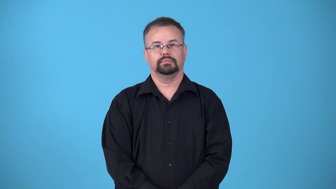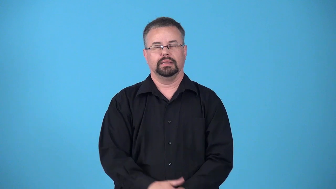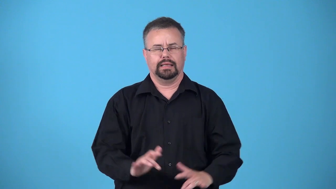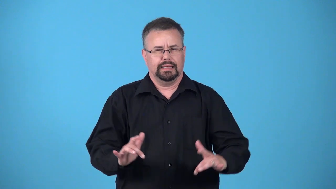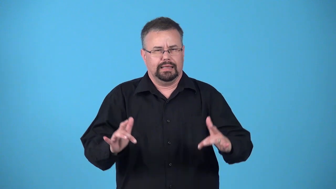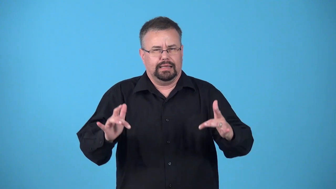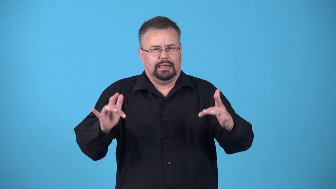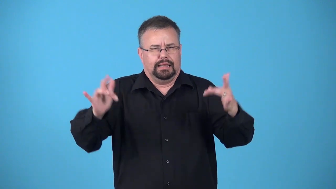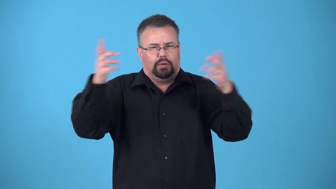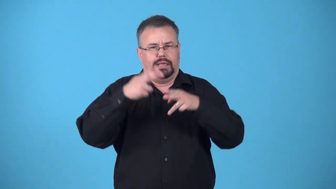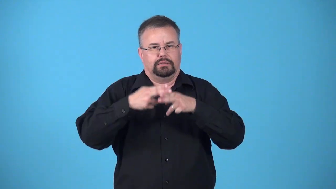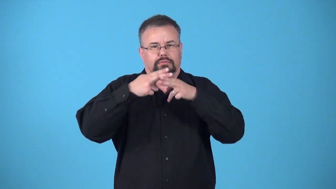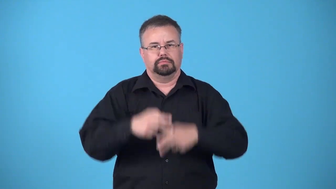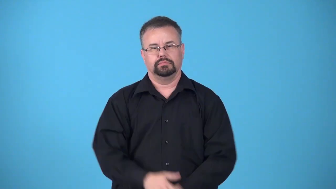light as a feather